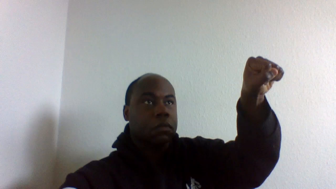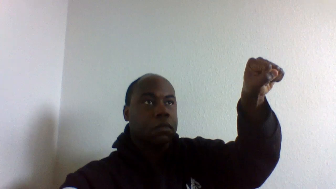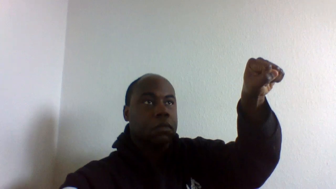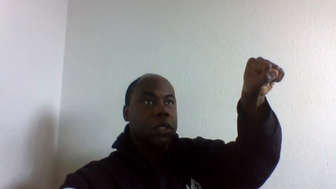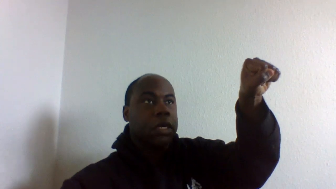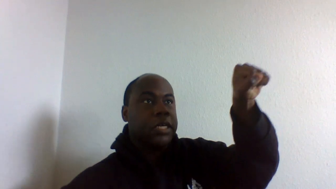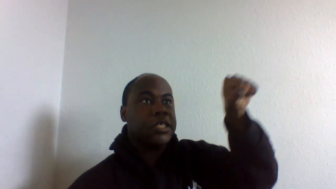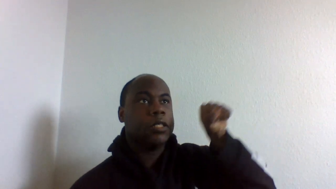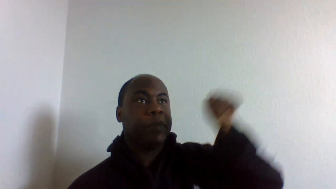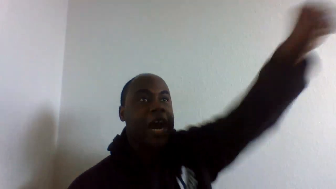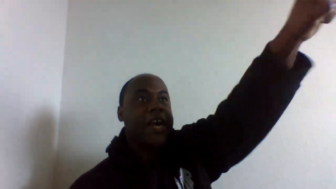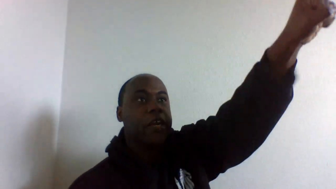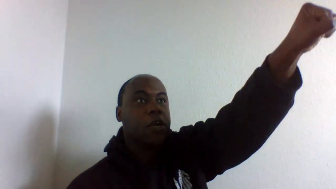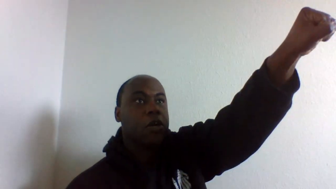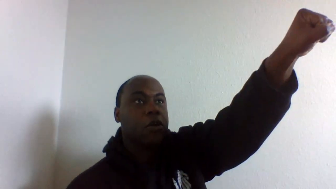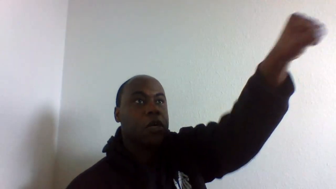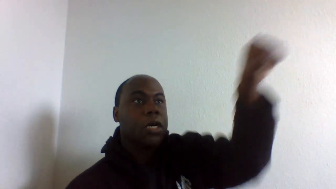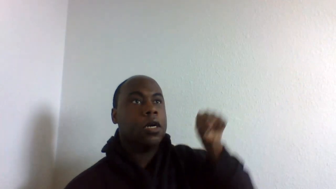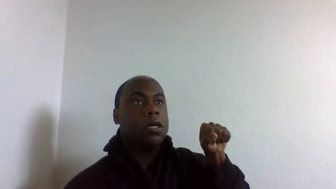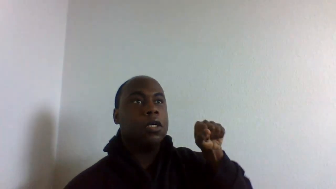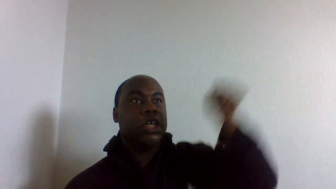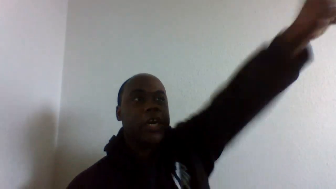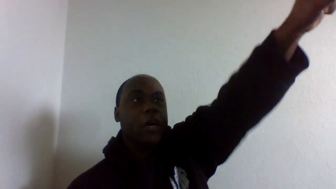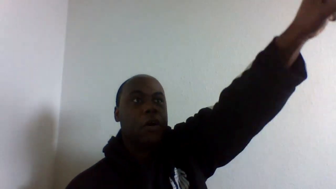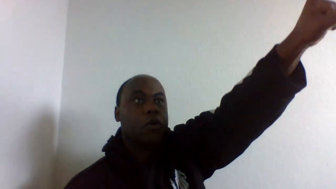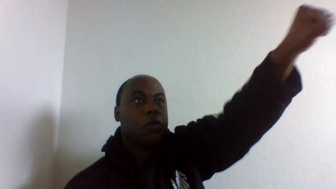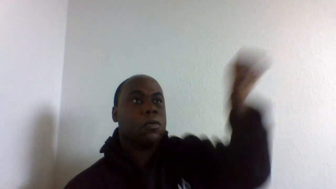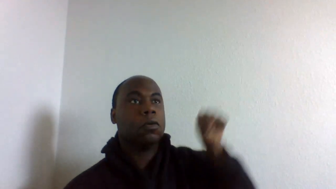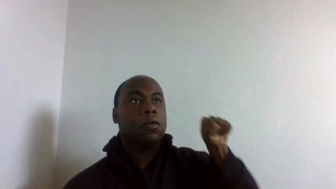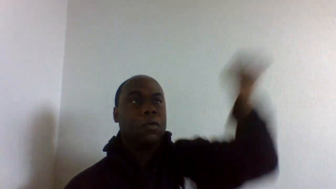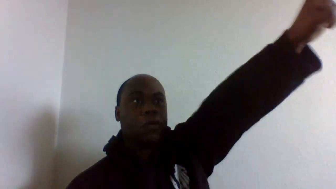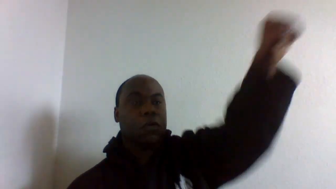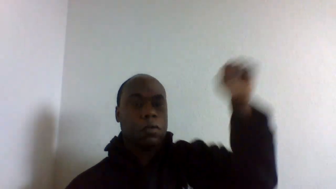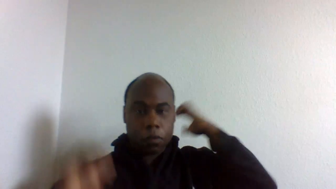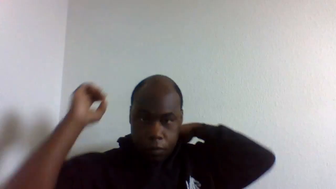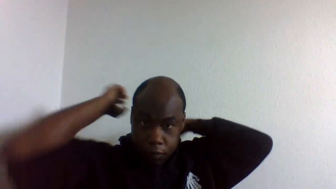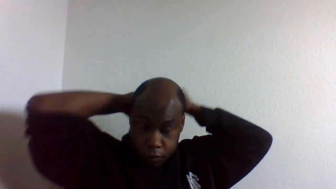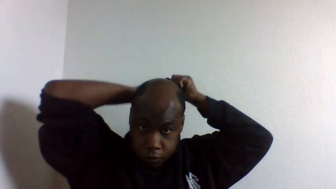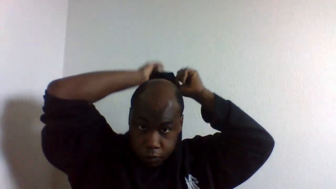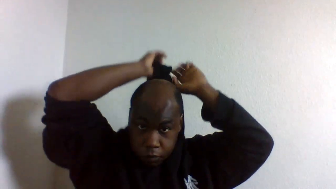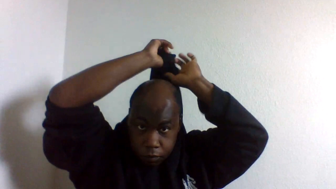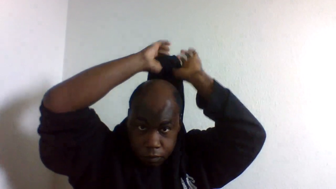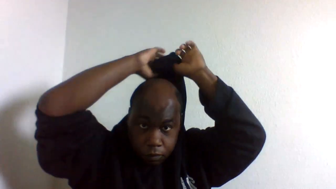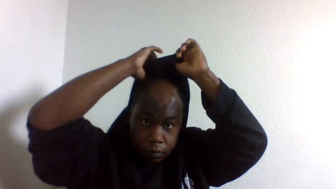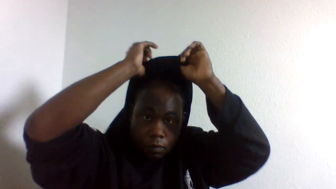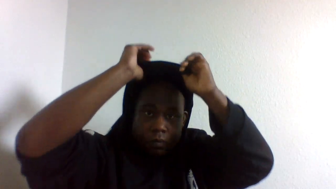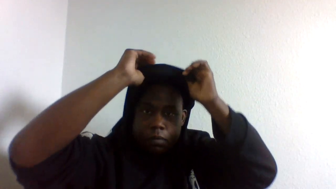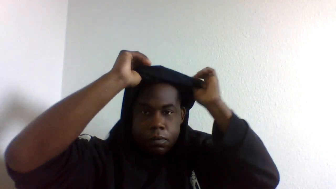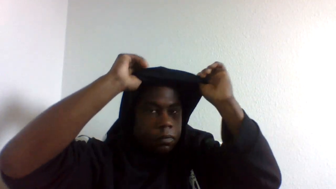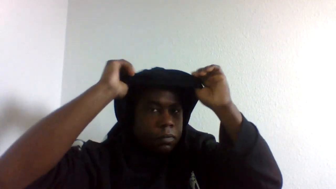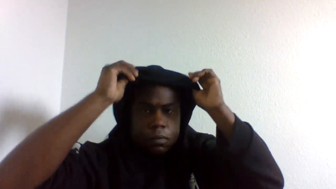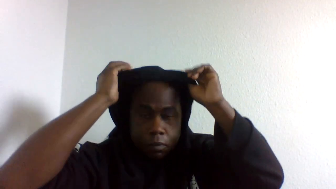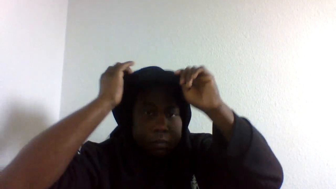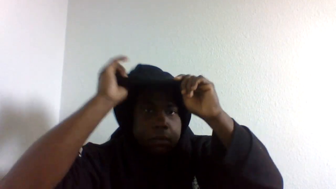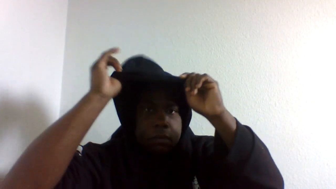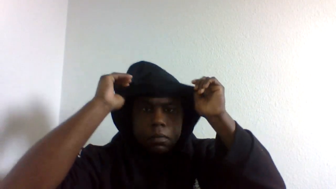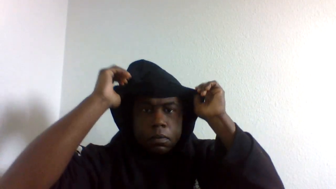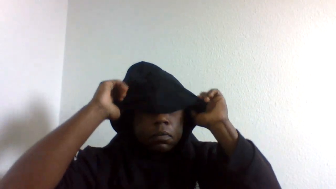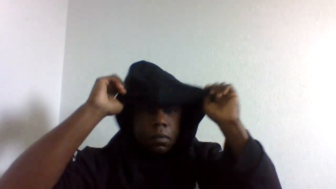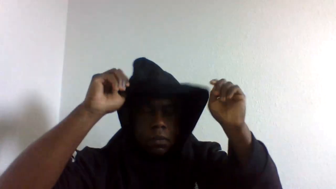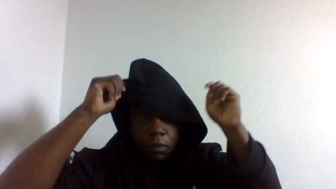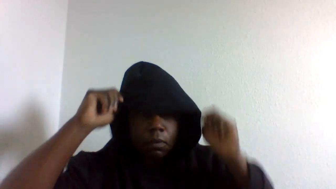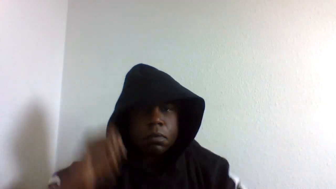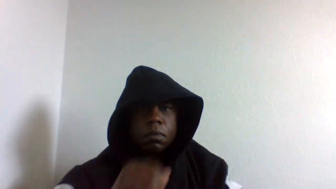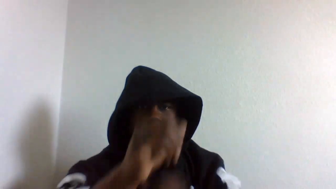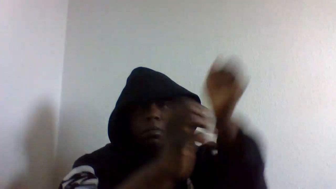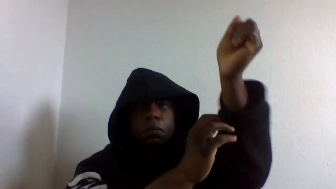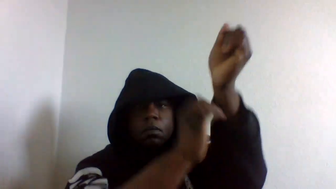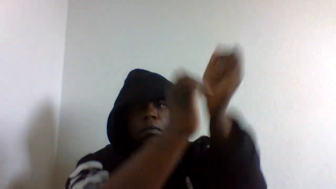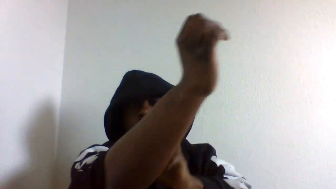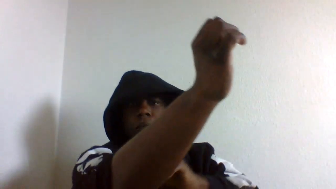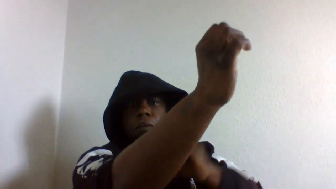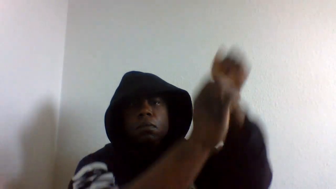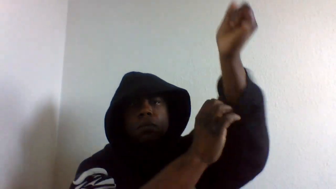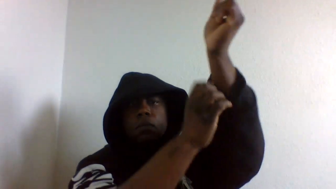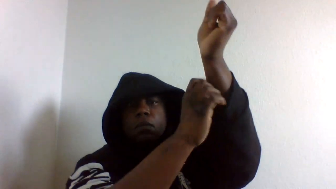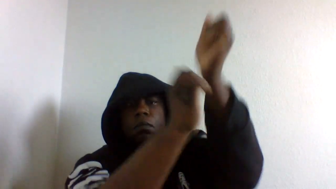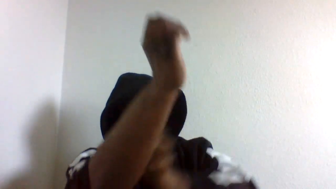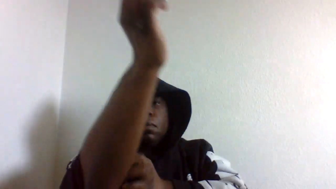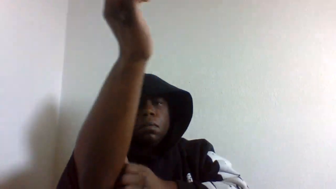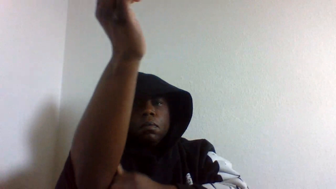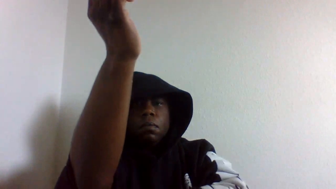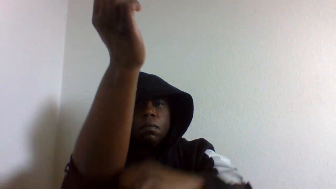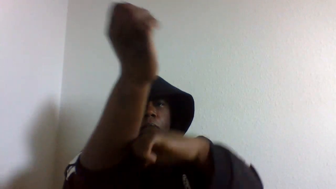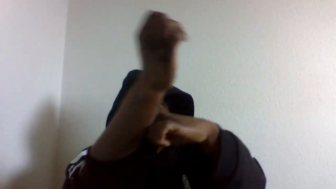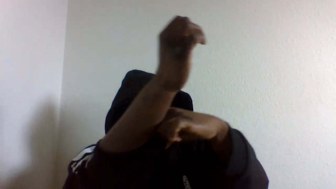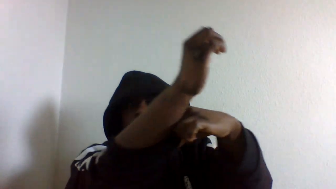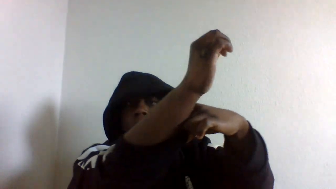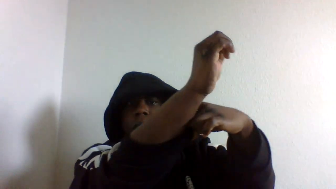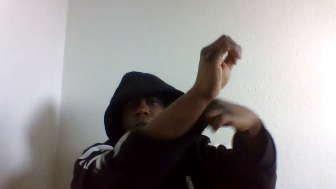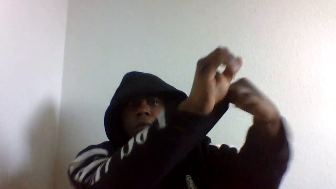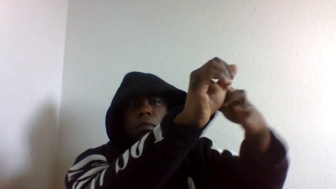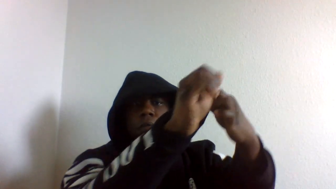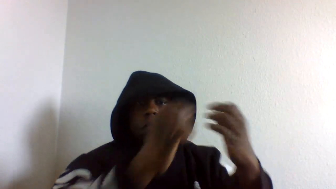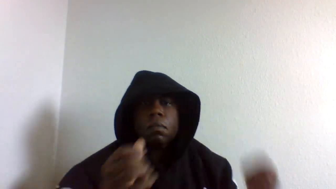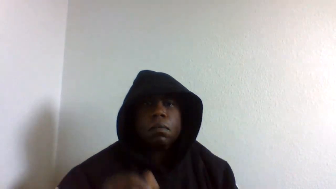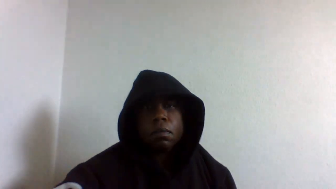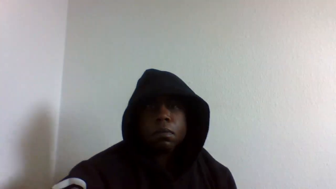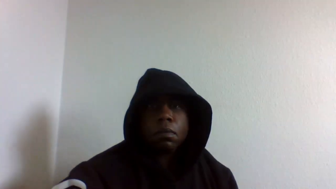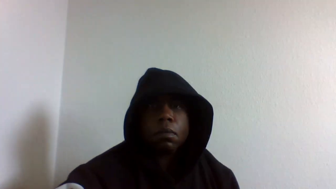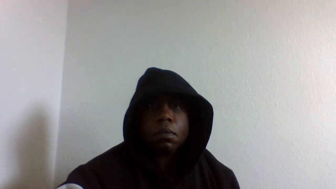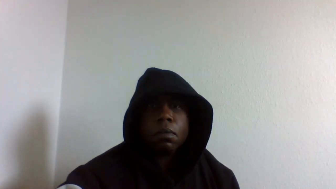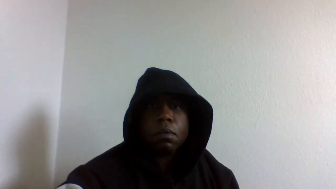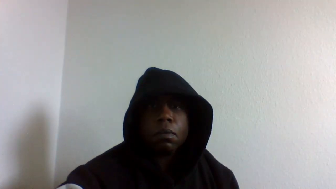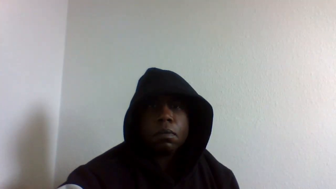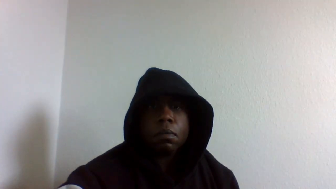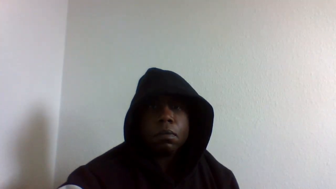Spider-girl